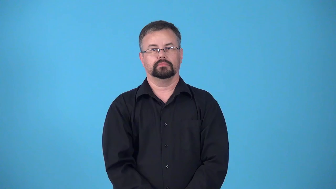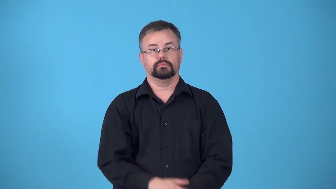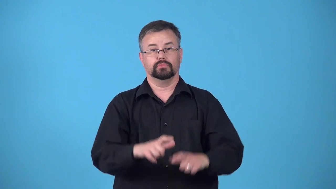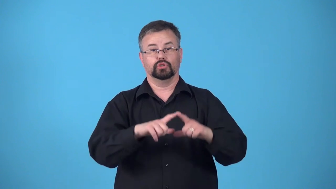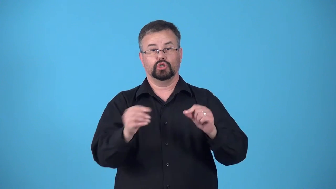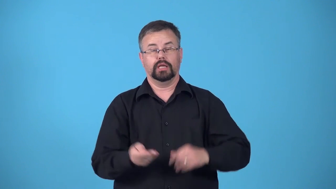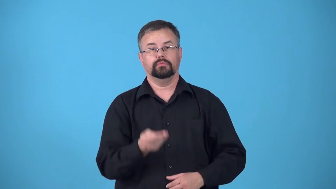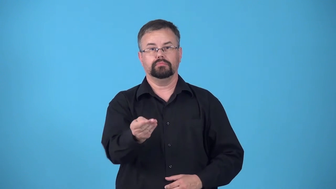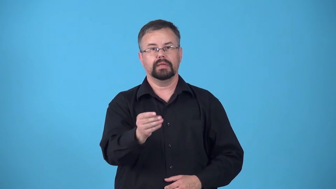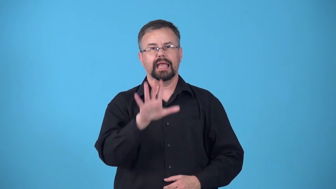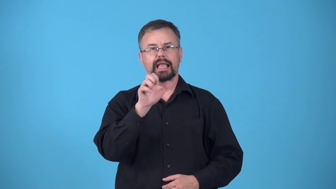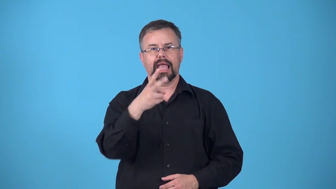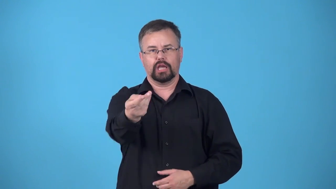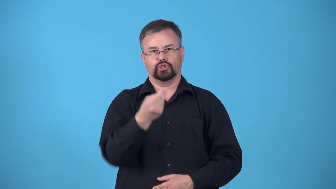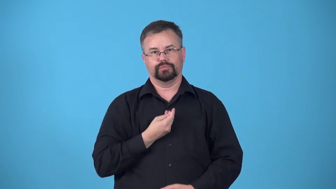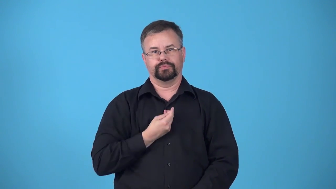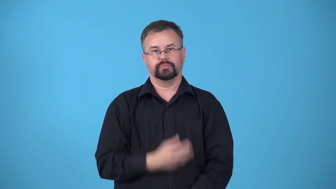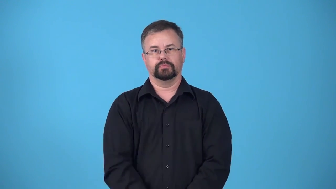cash check